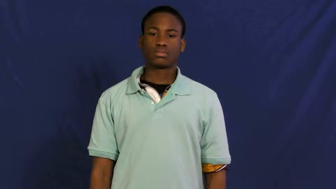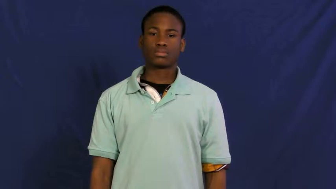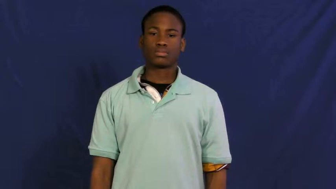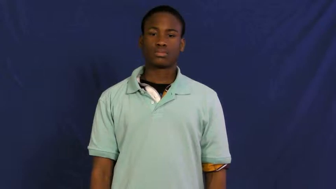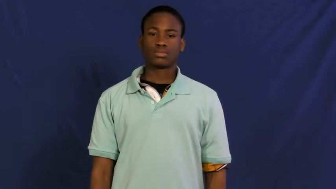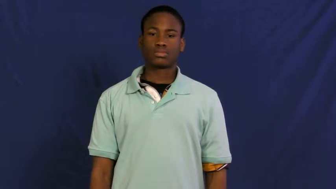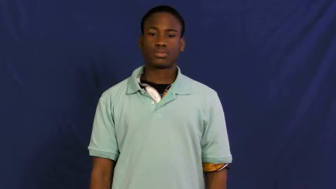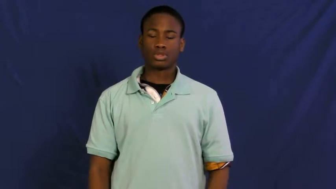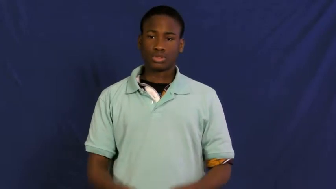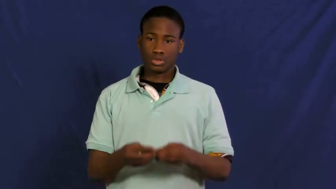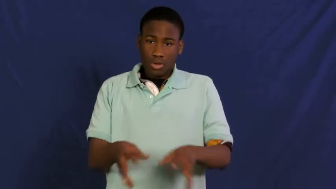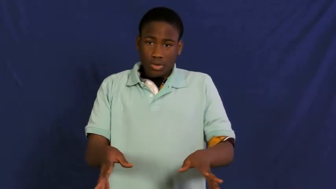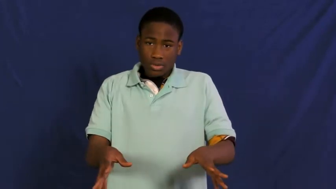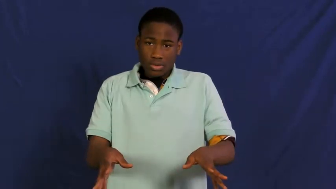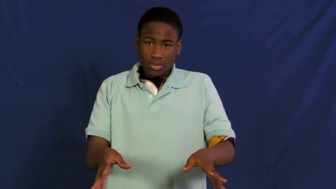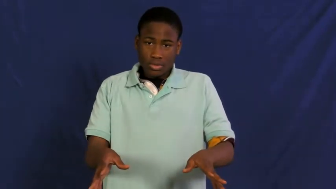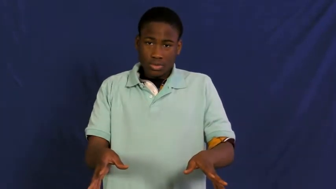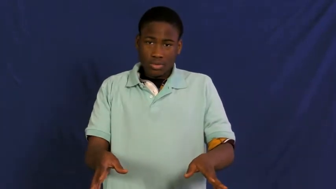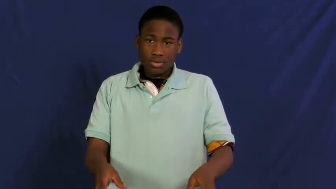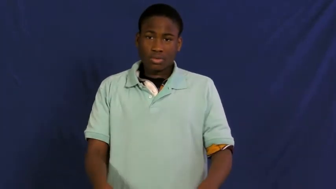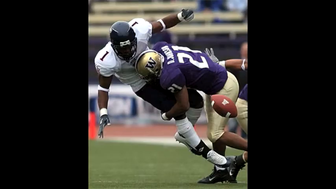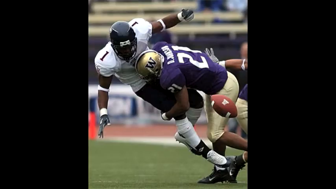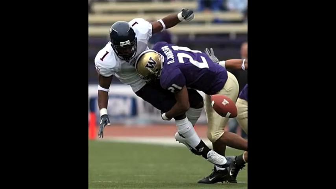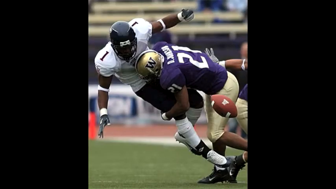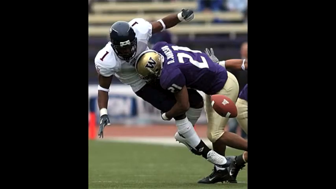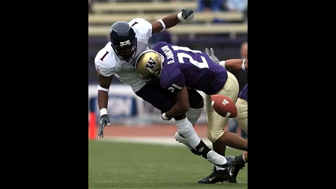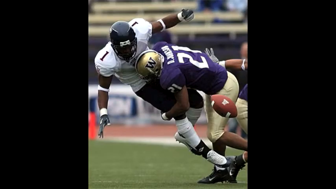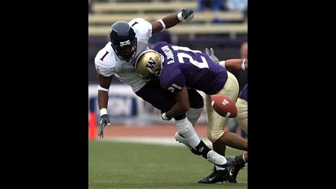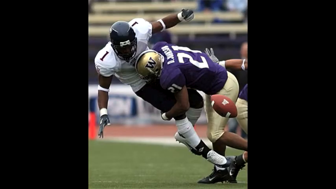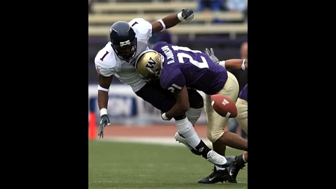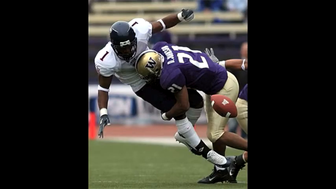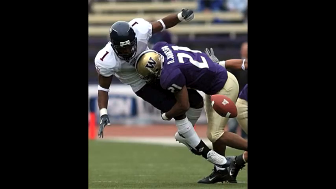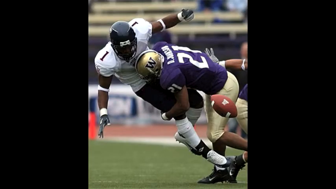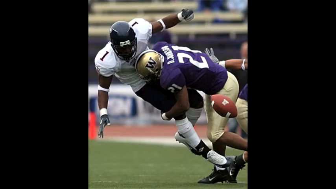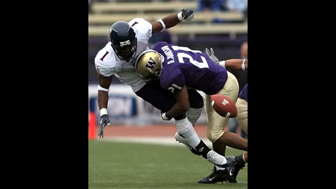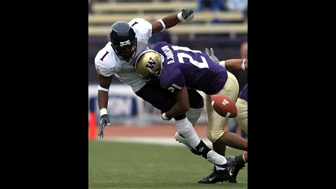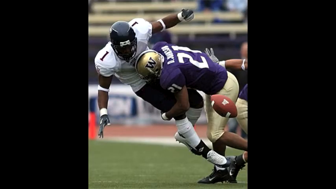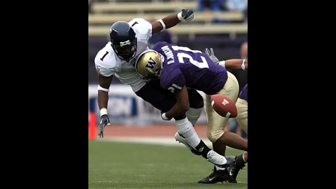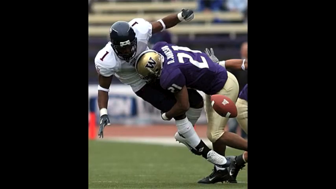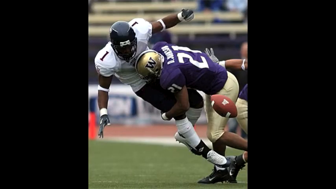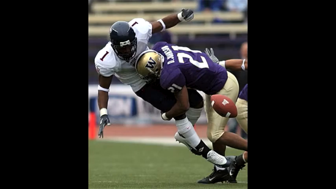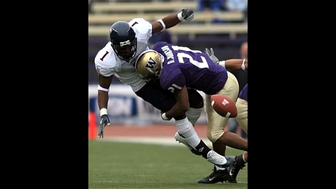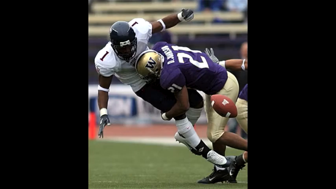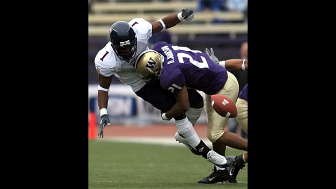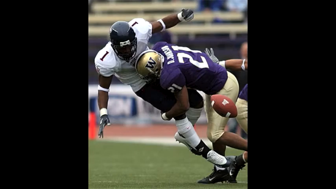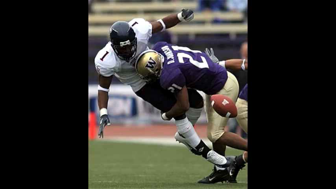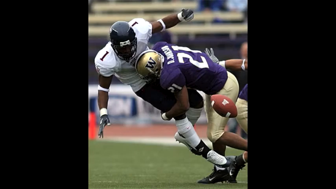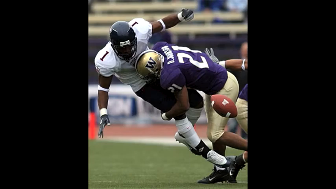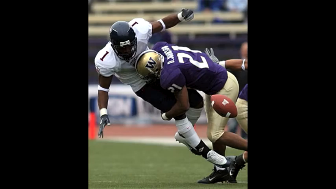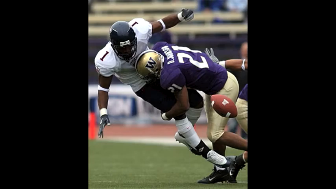fumble-football